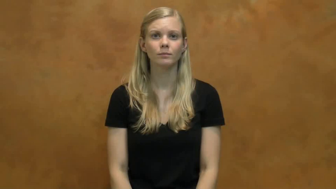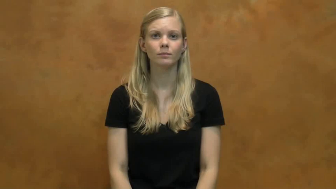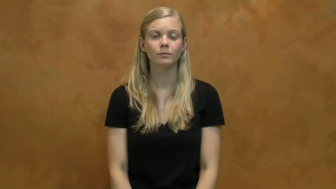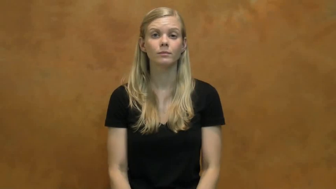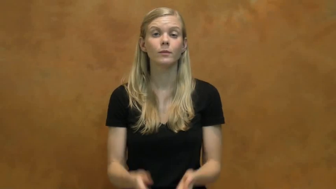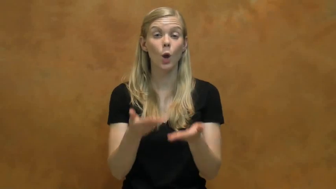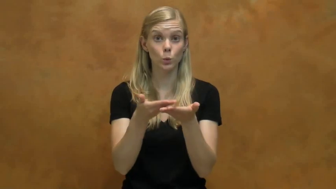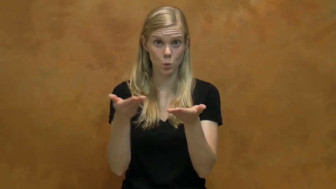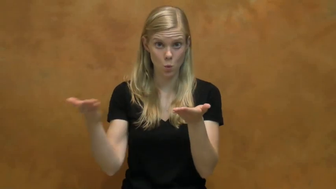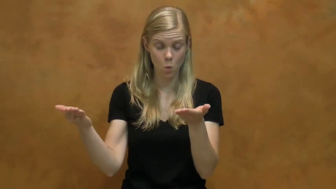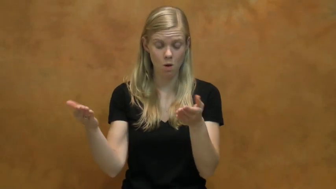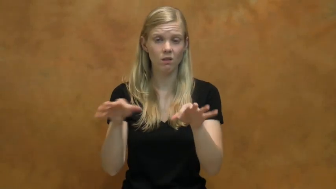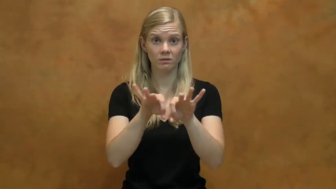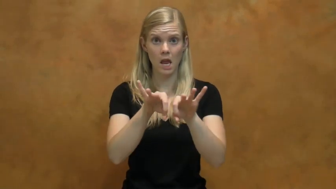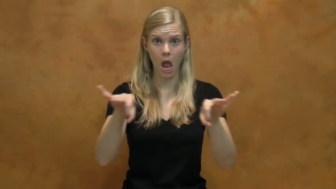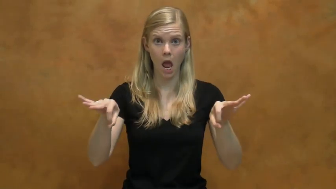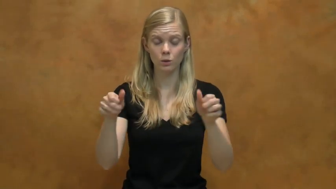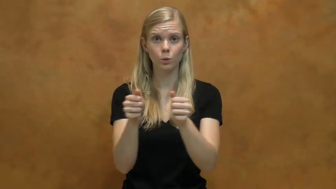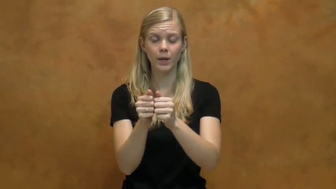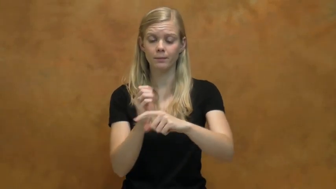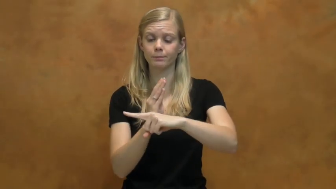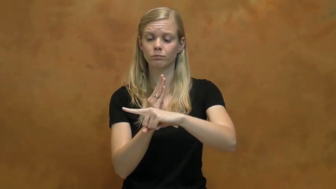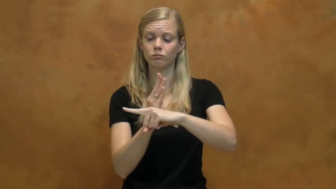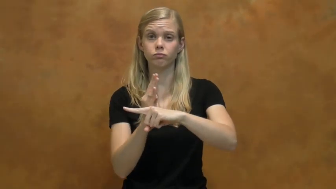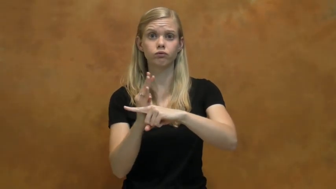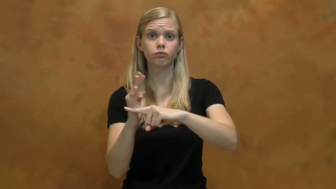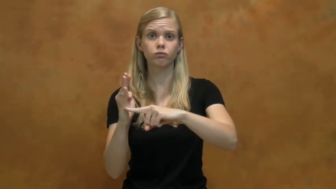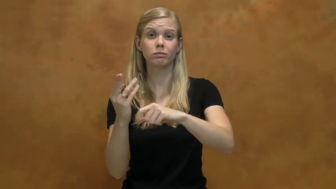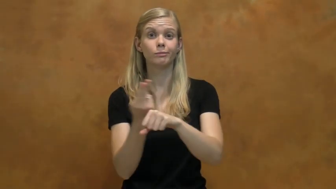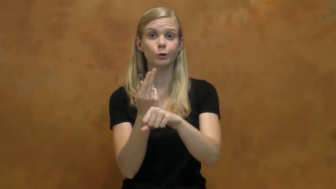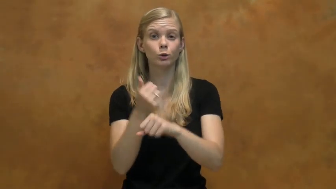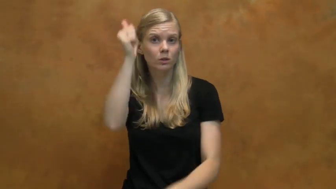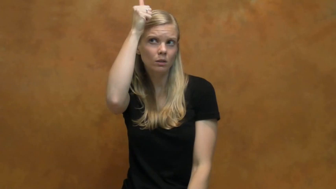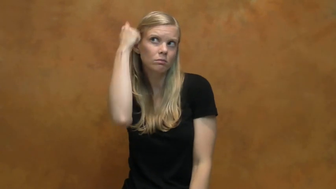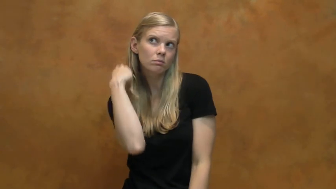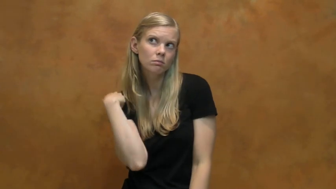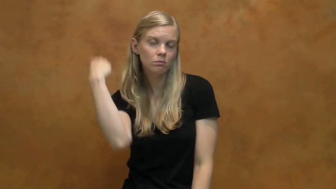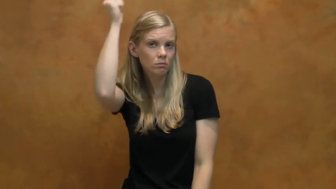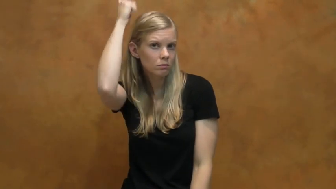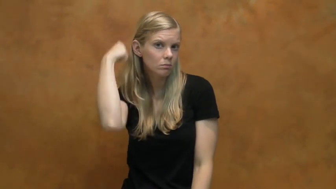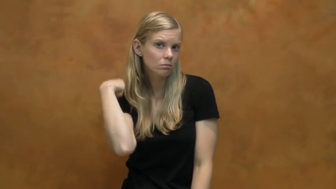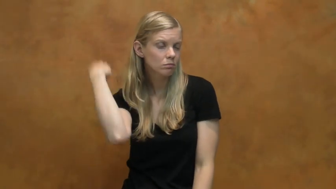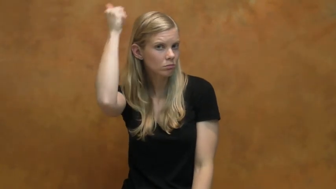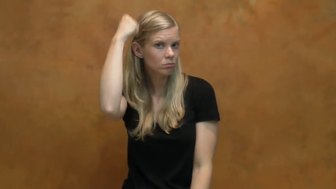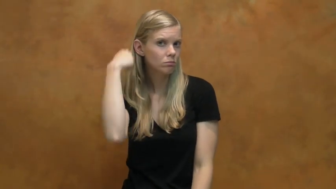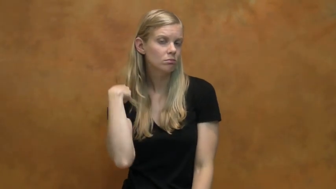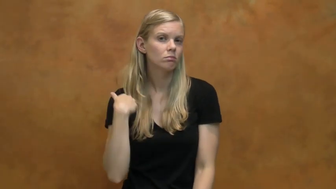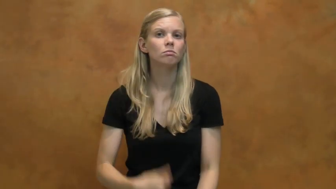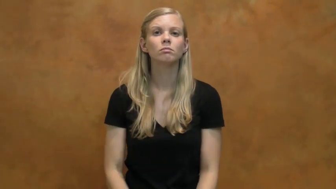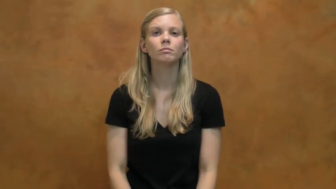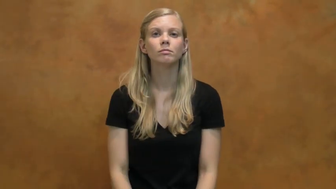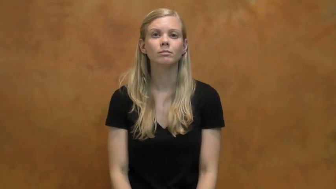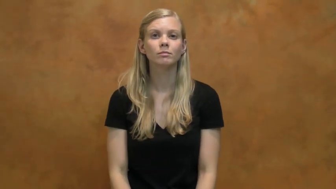hair brush